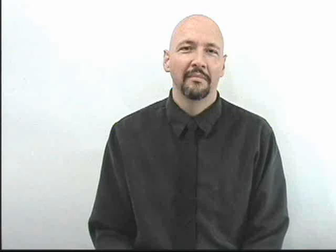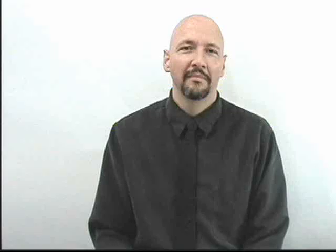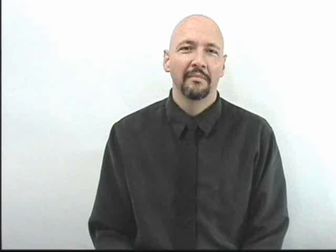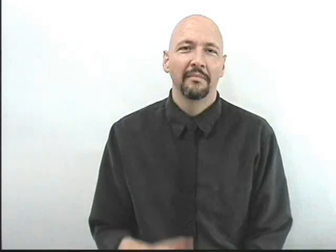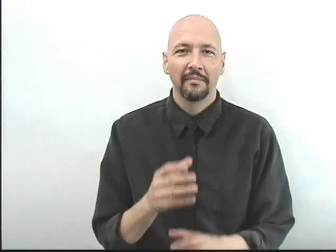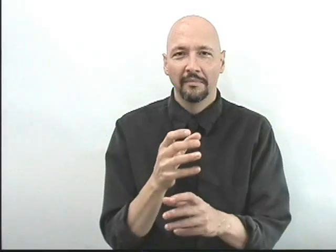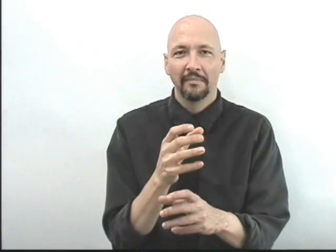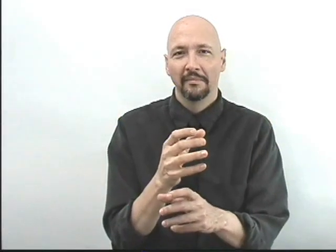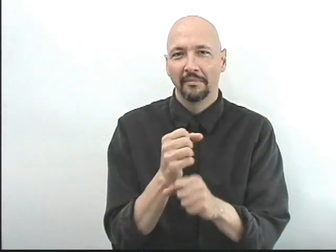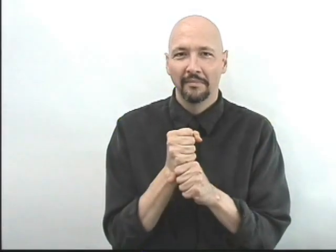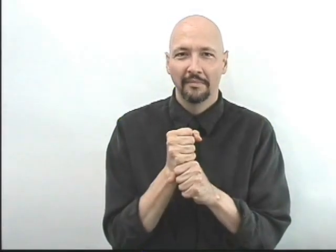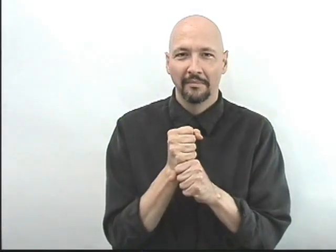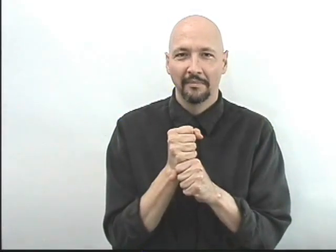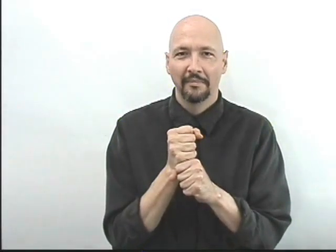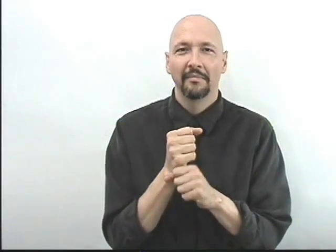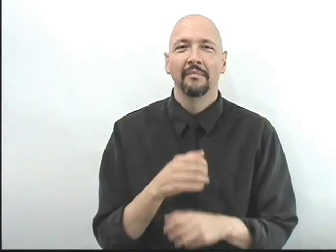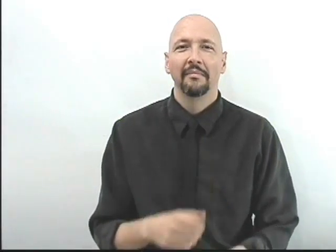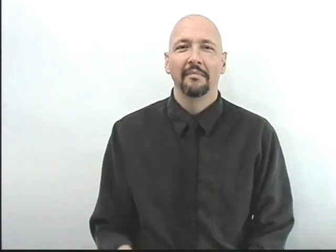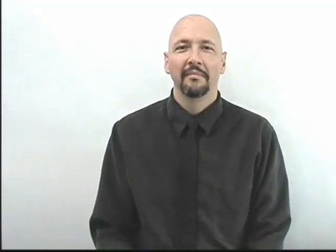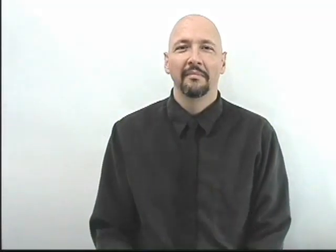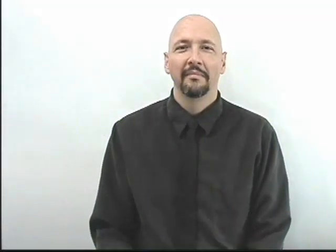GET